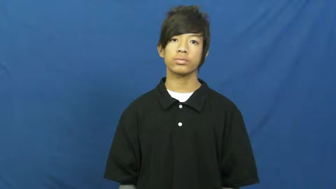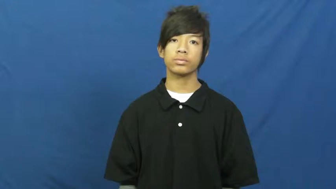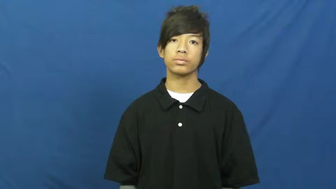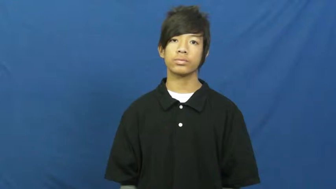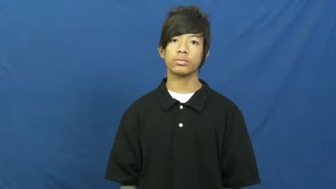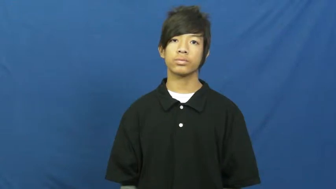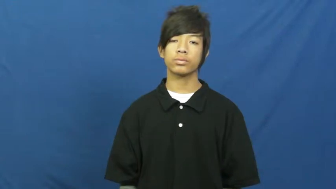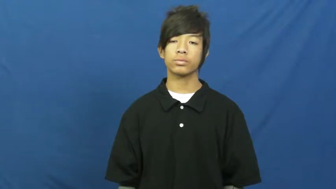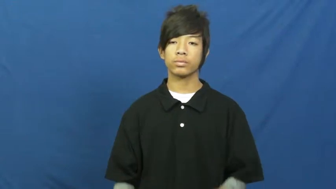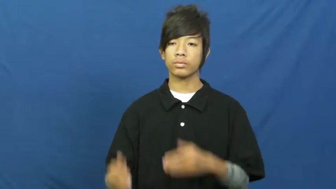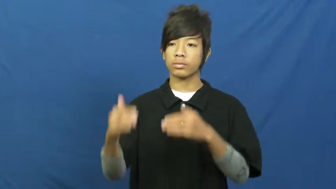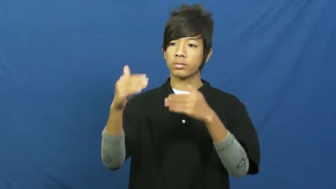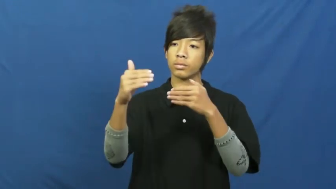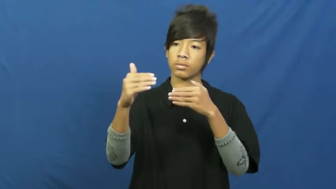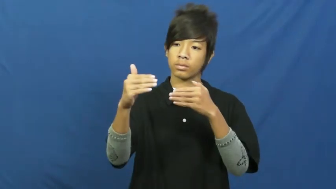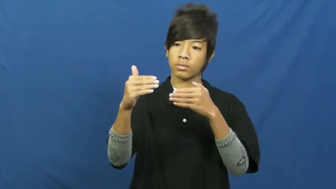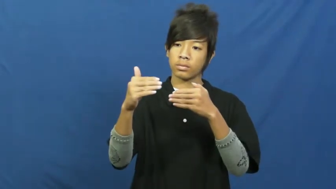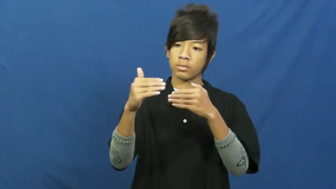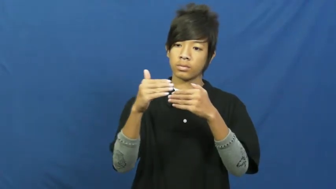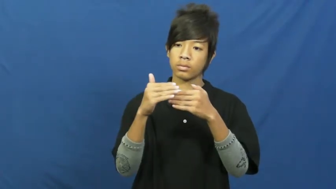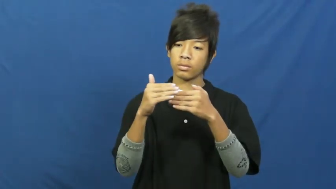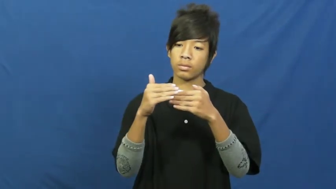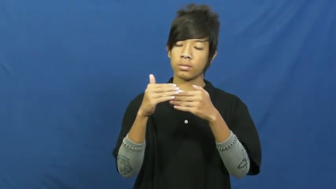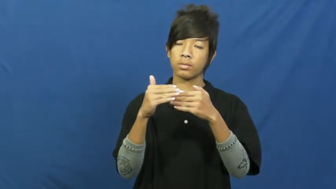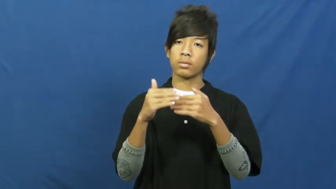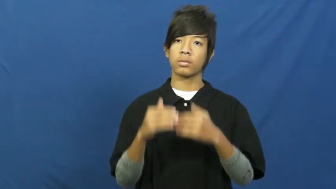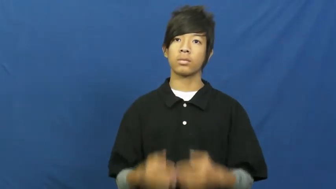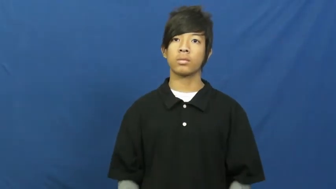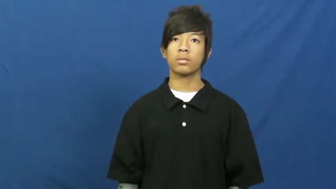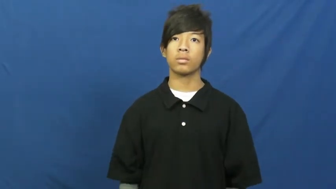contract-make short